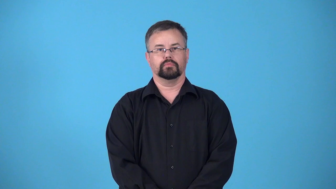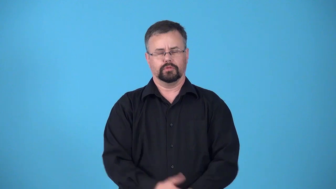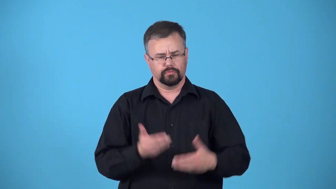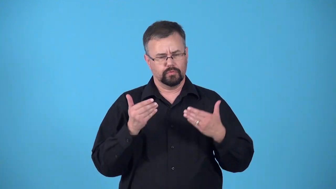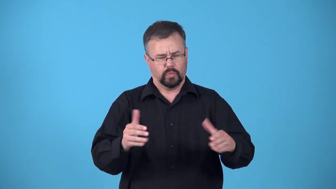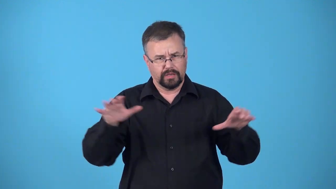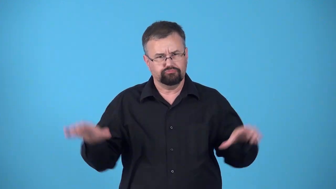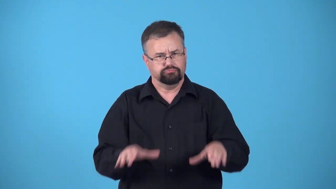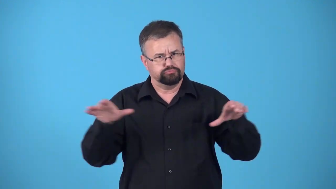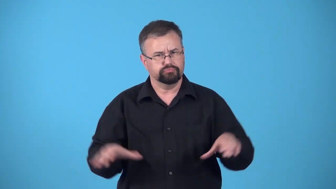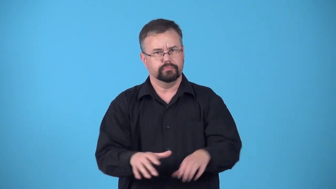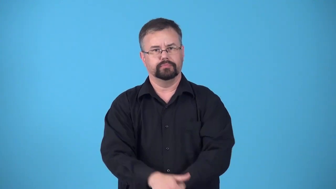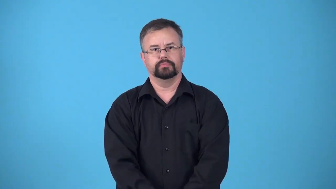carry through